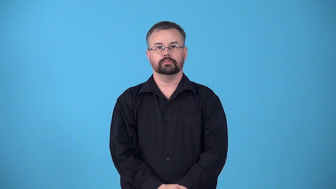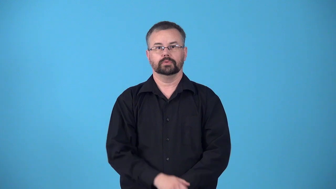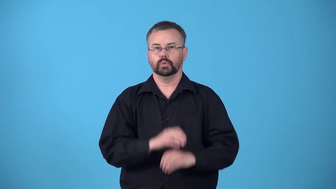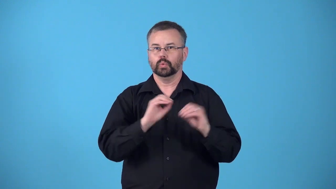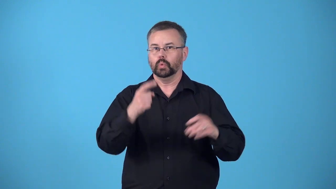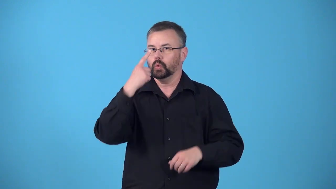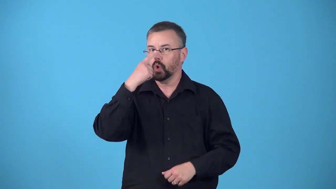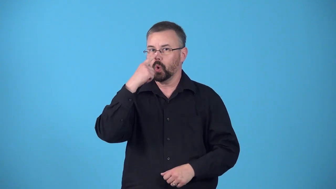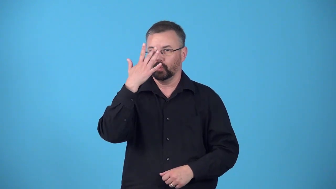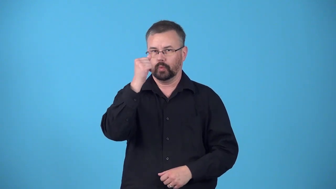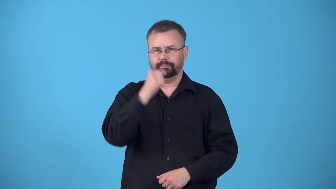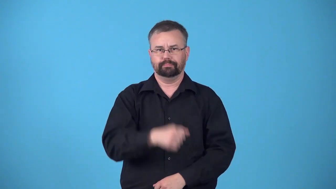noseless